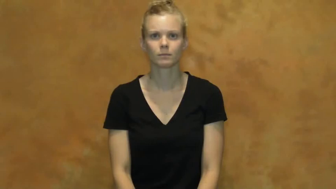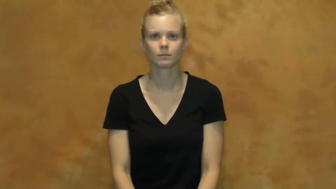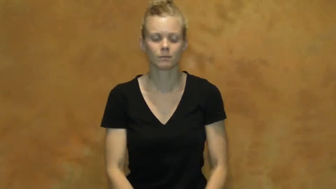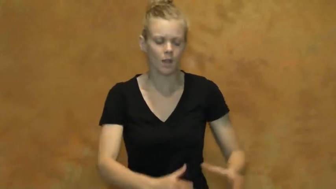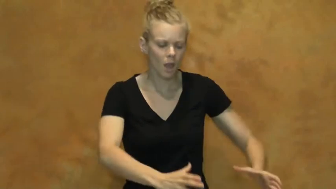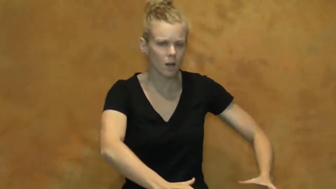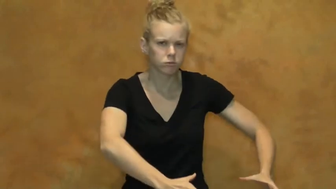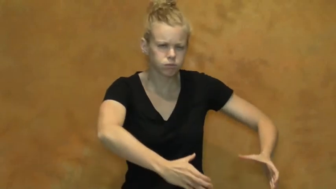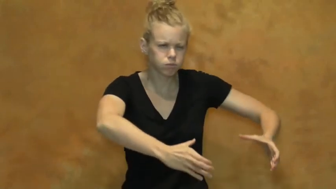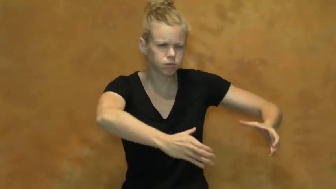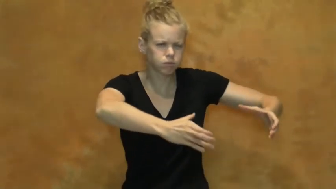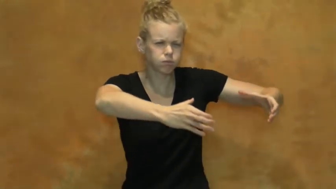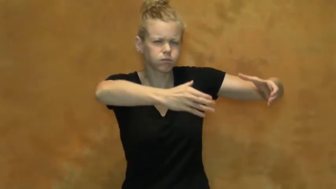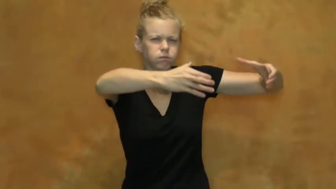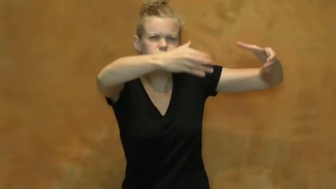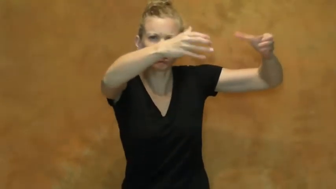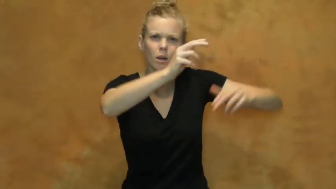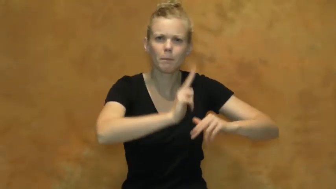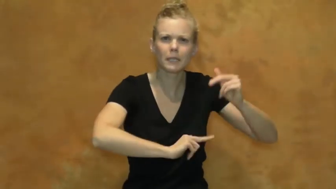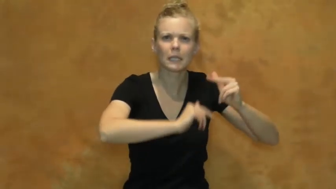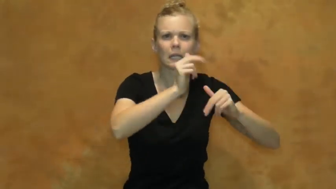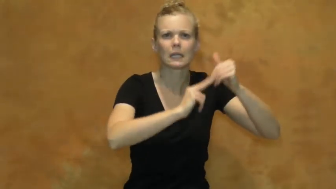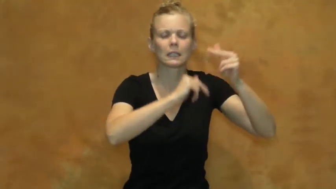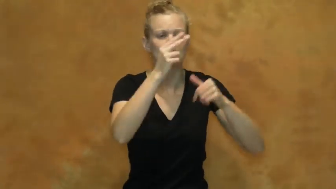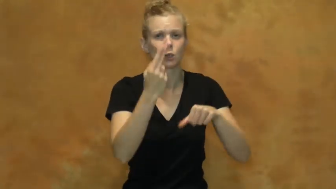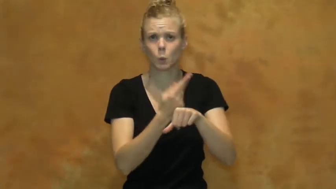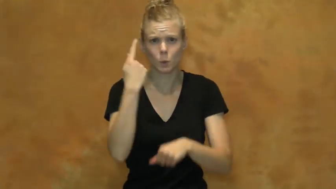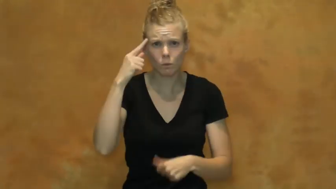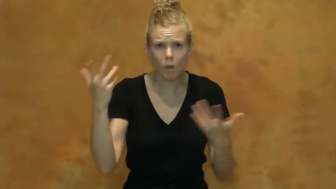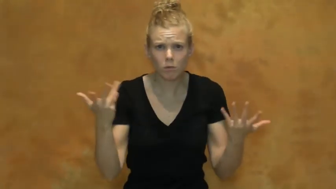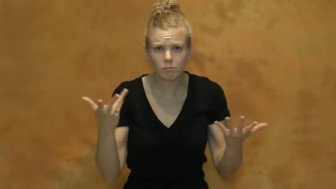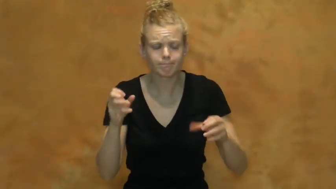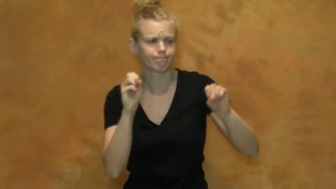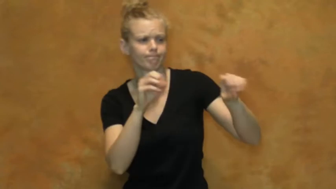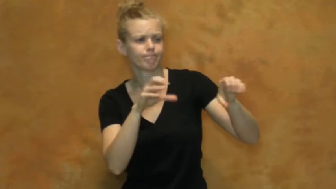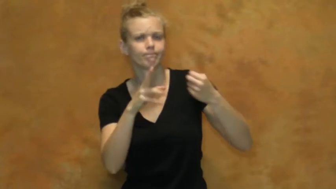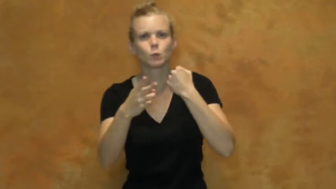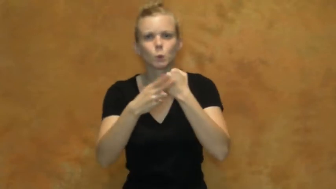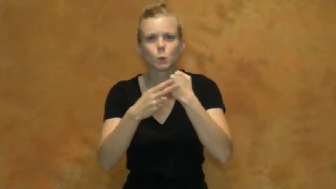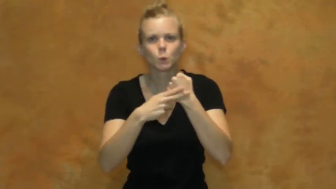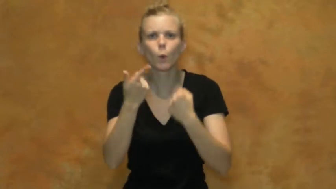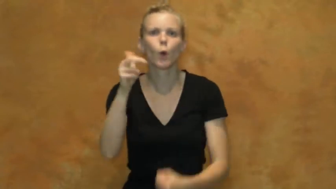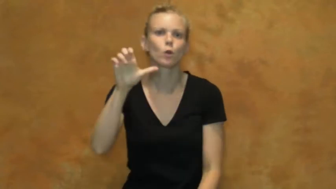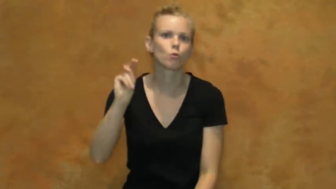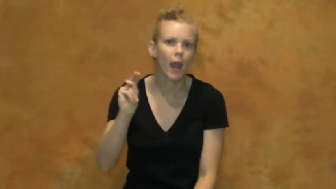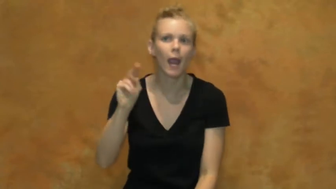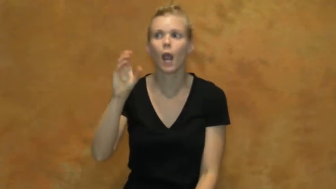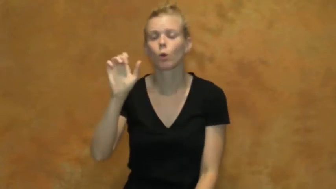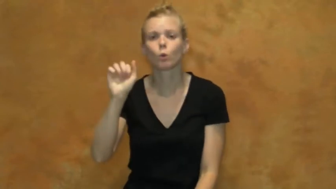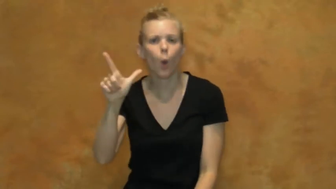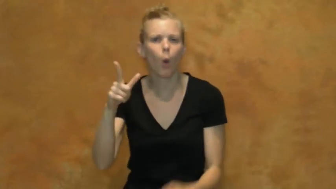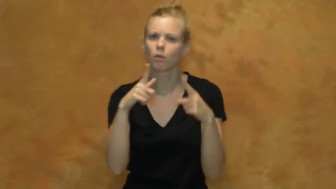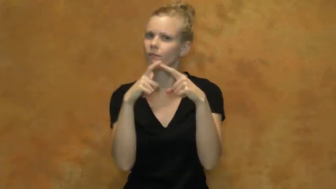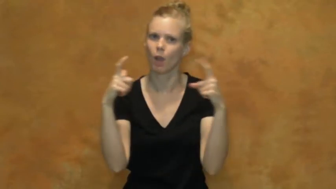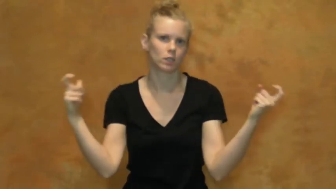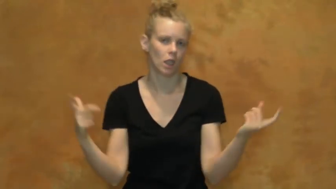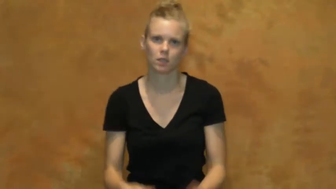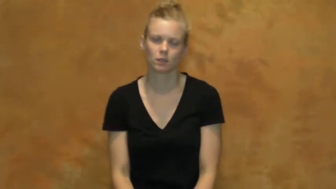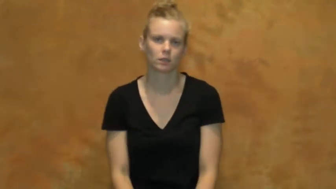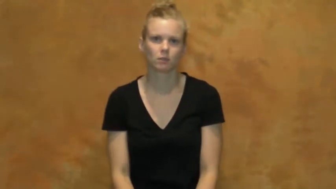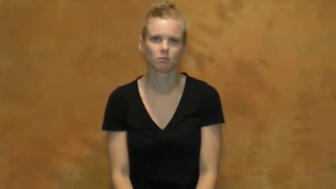silo